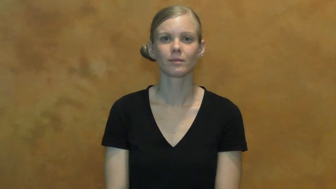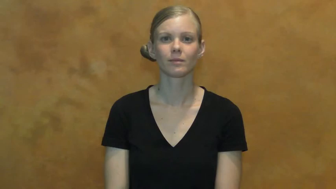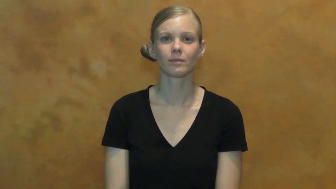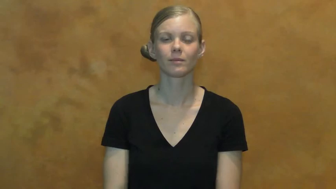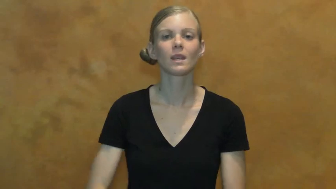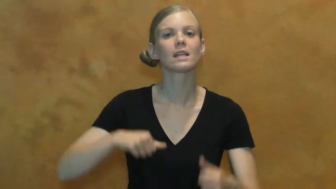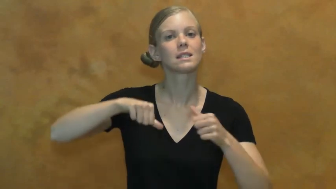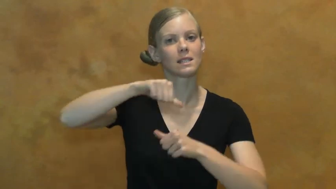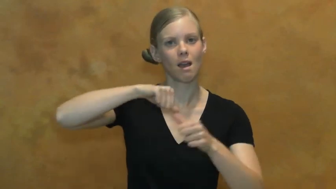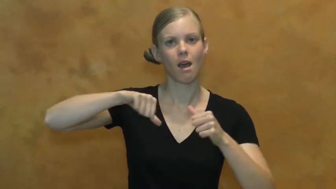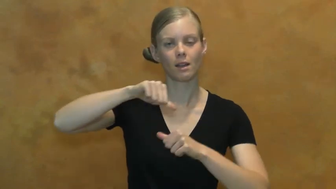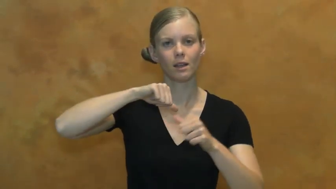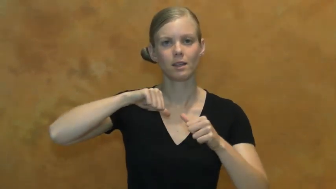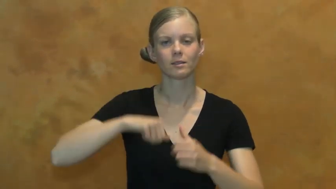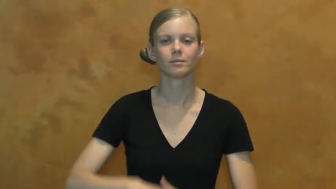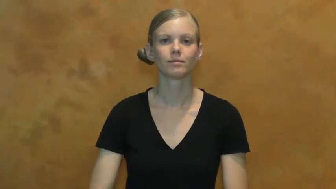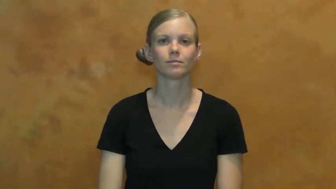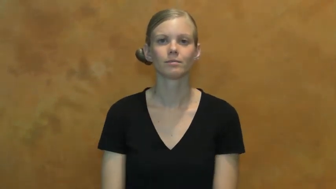society